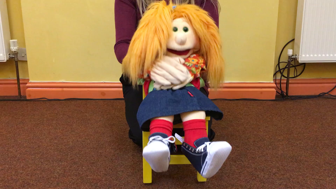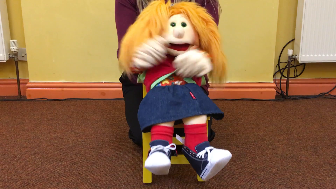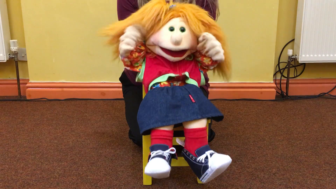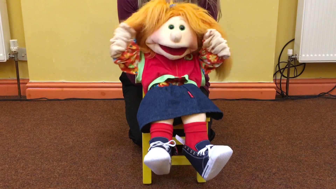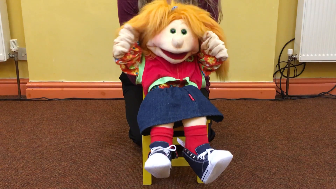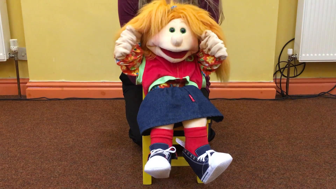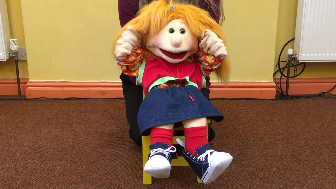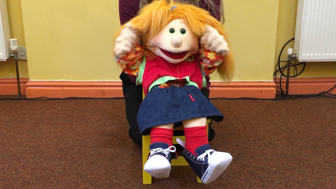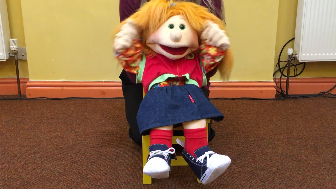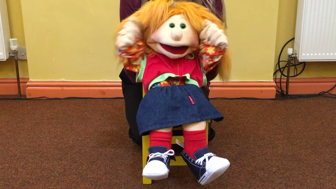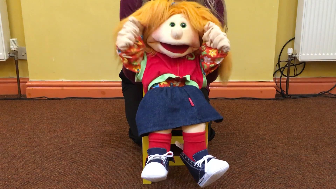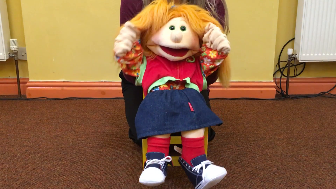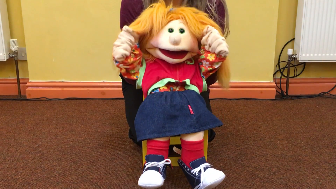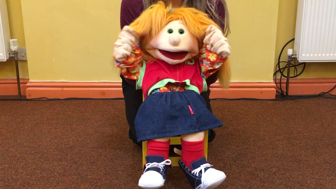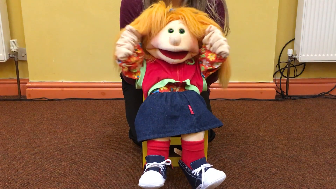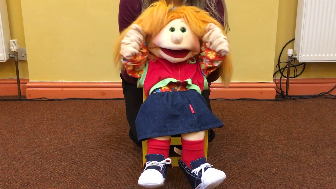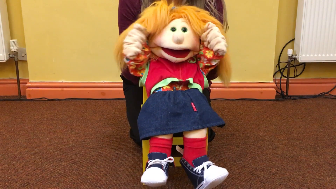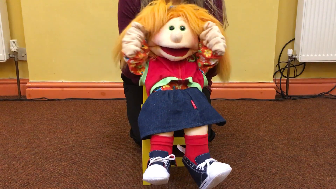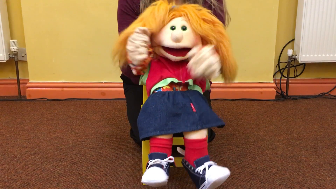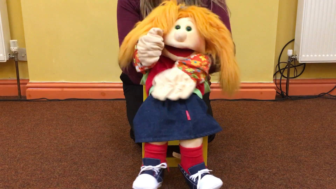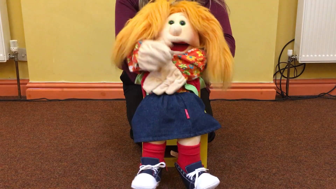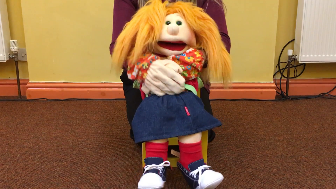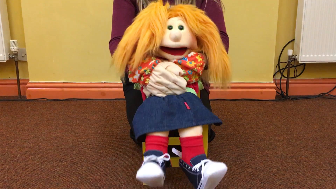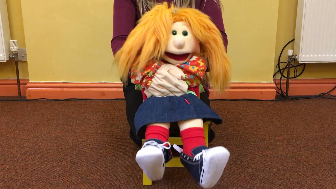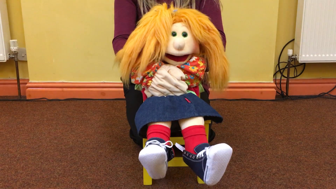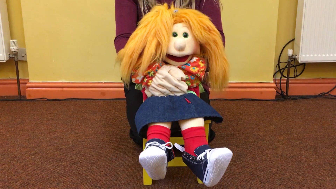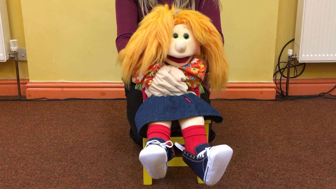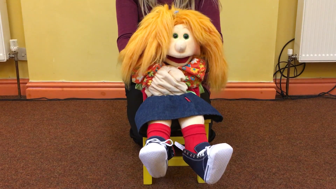Cold